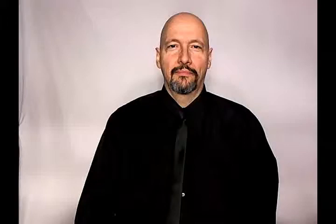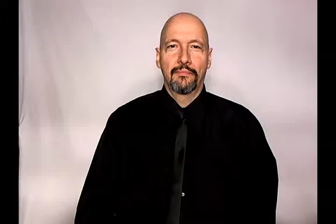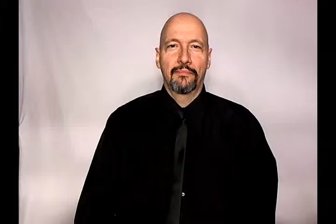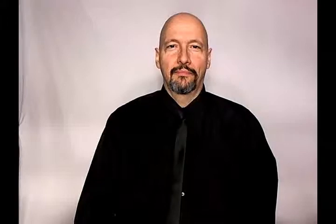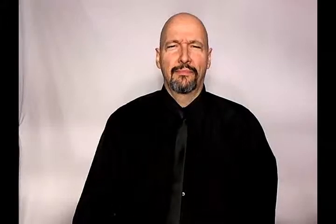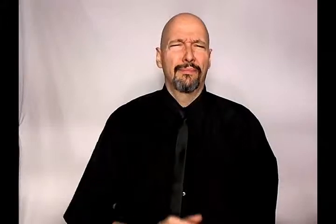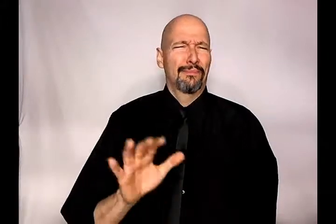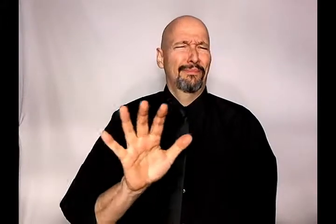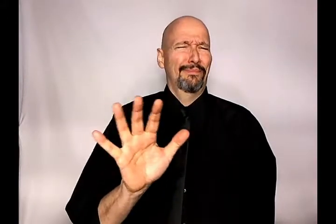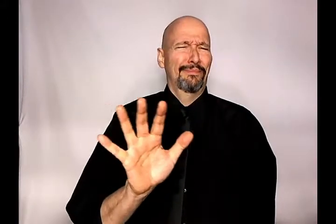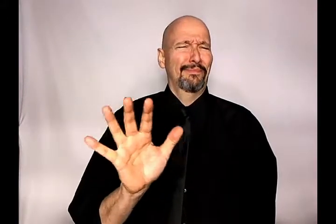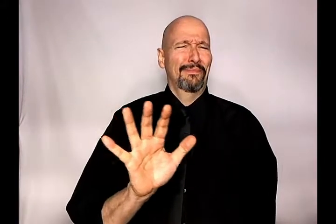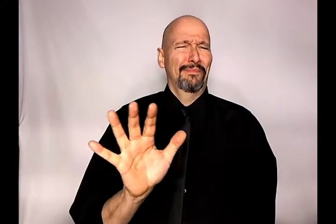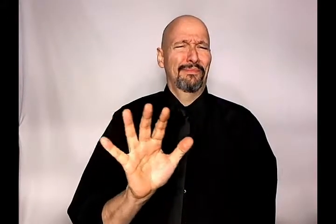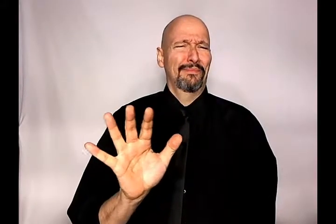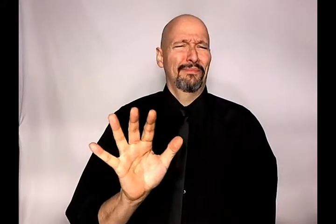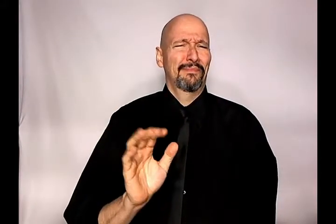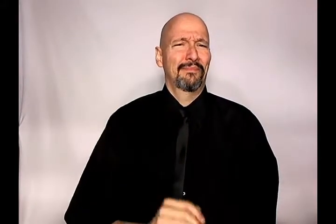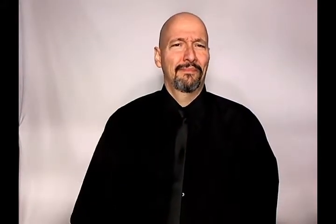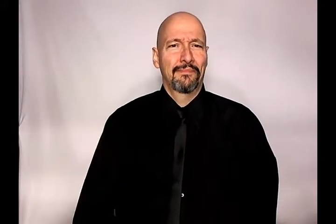no, uh-uh